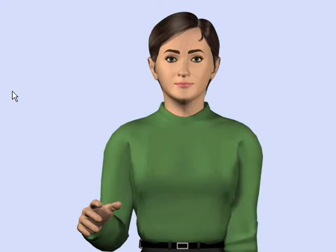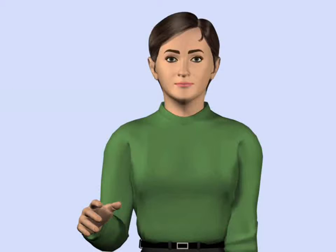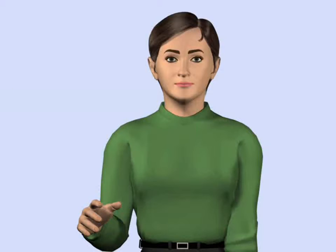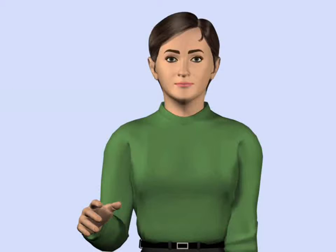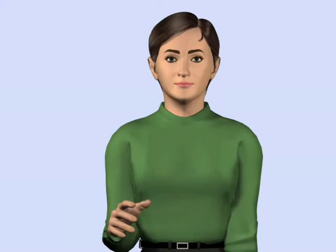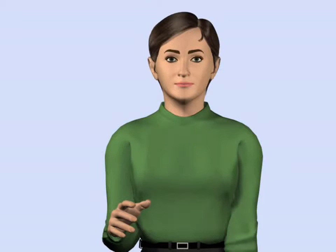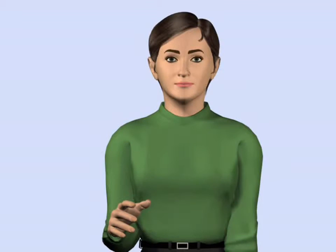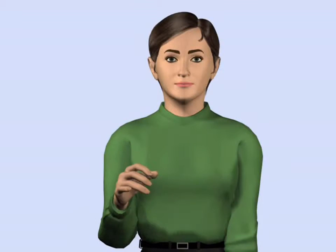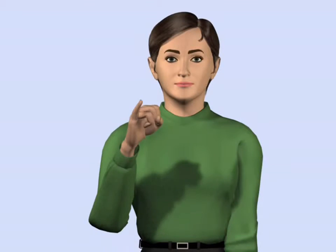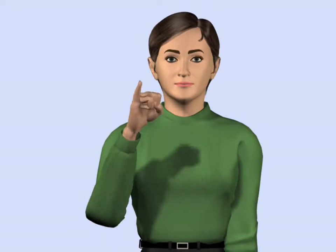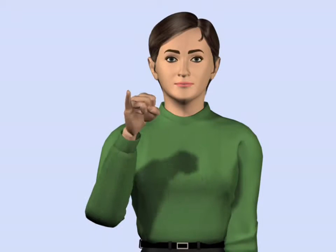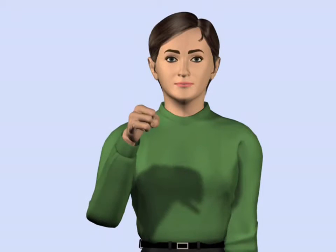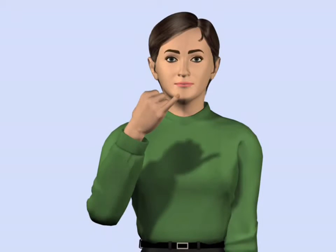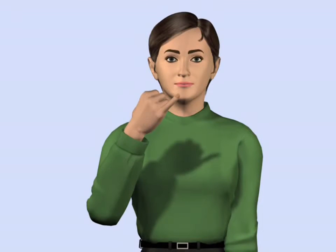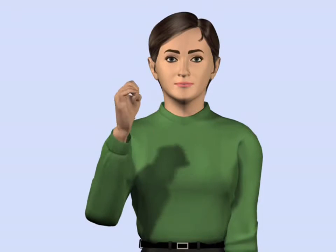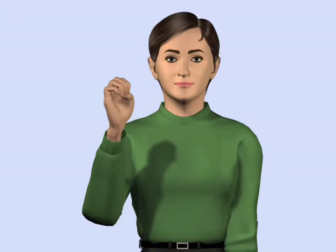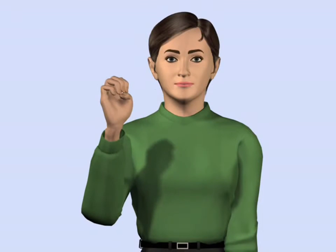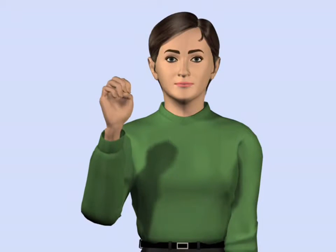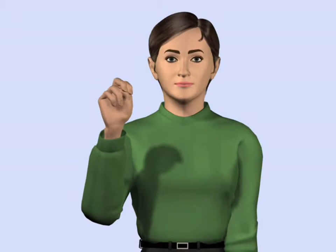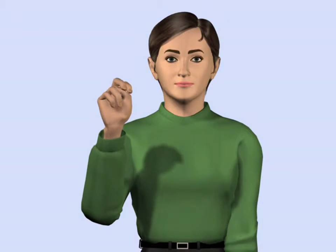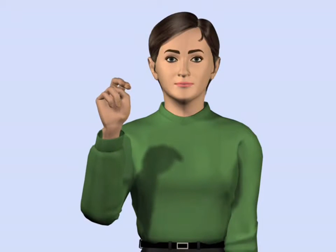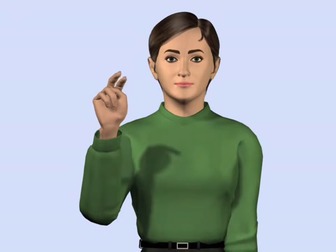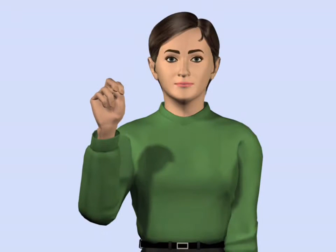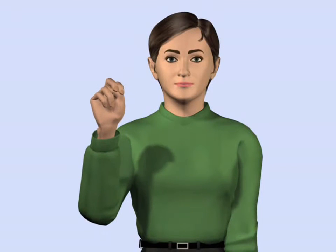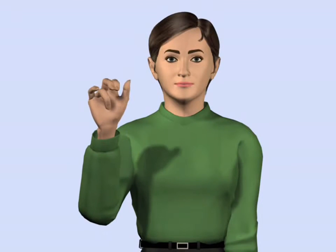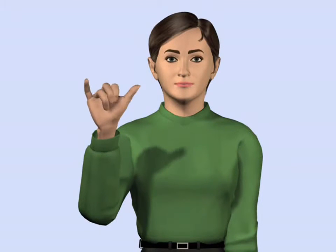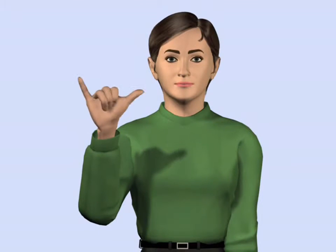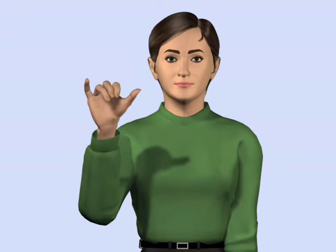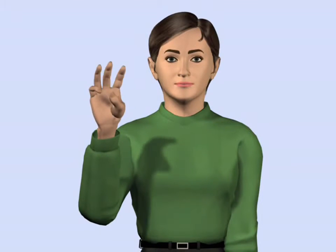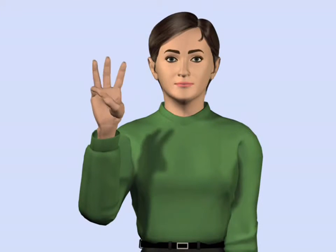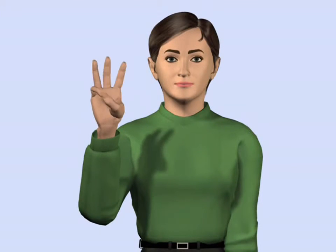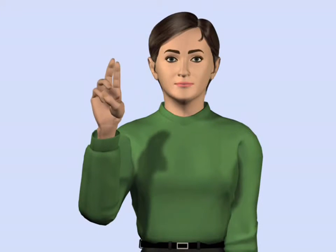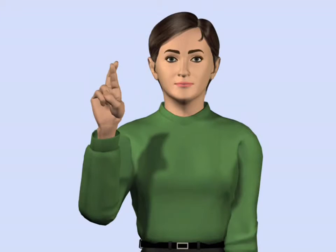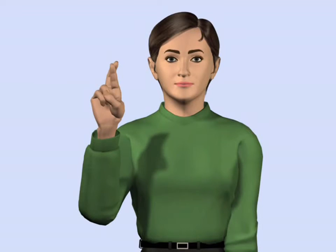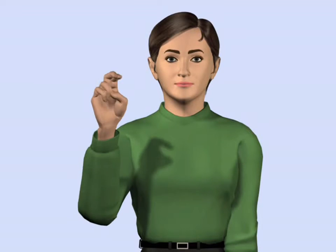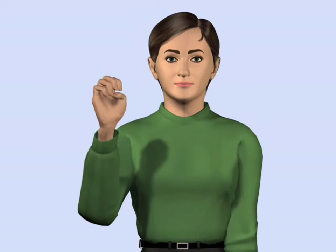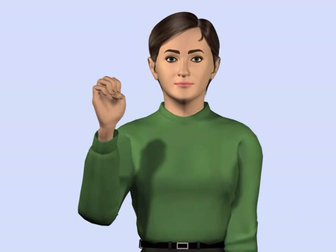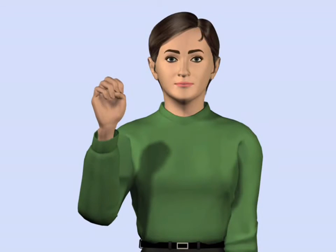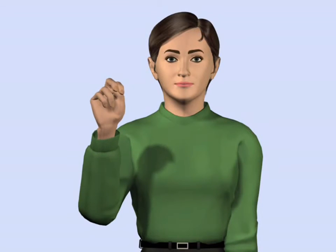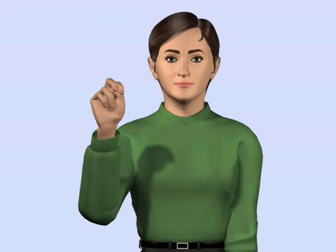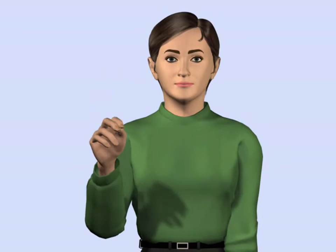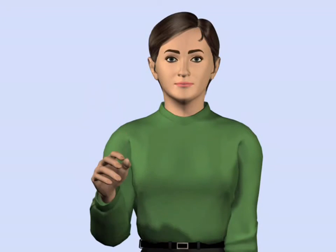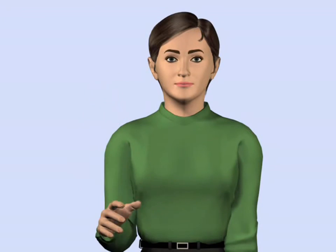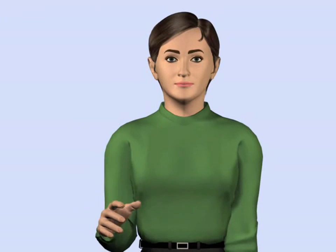Jenny Wren